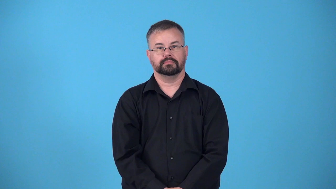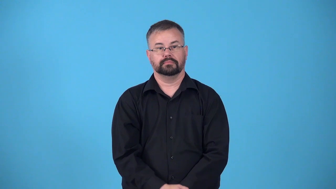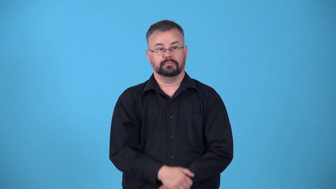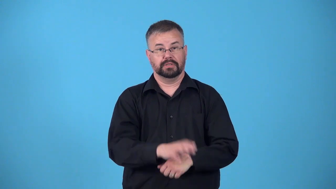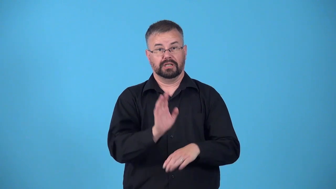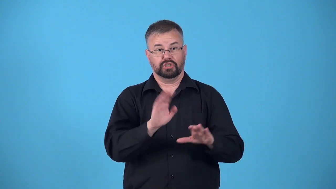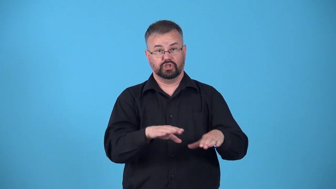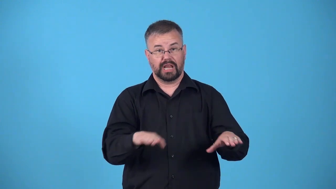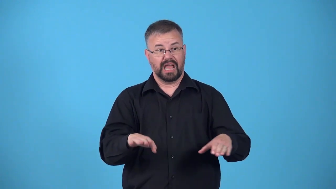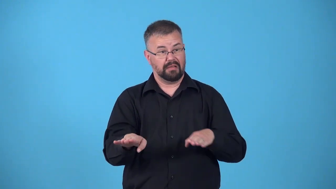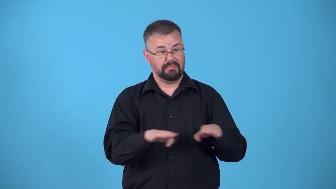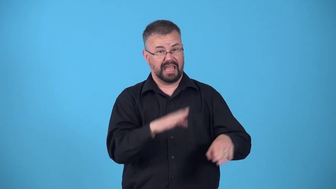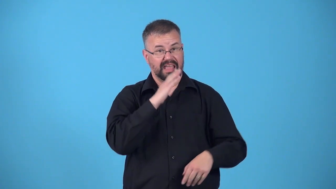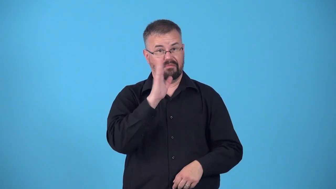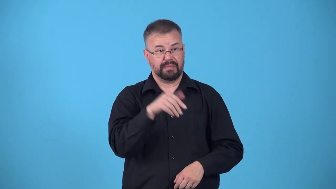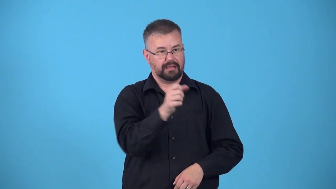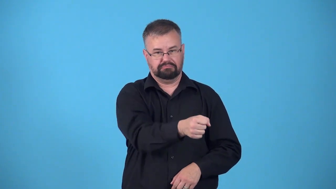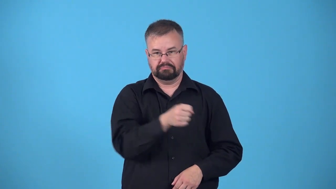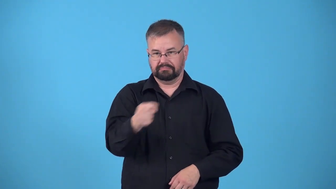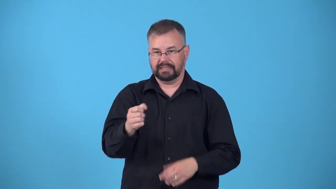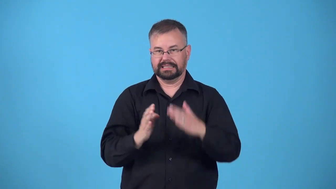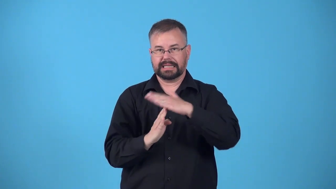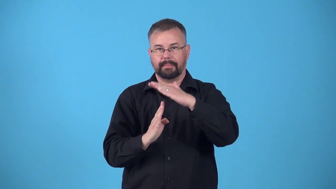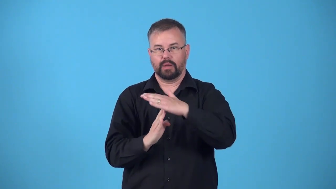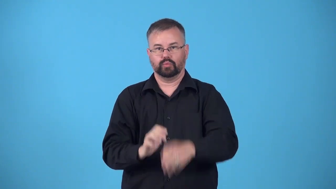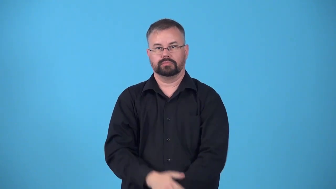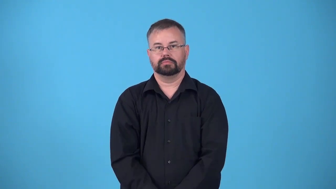timeout